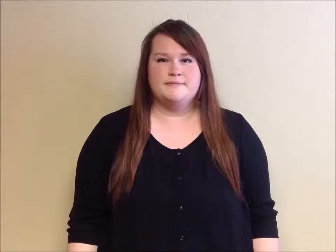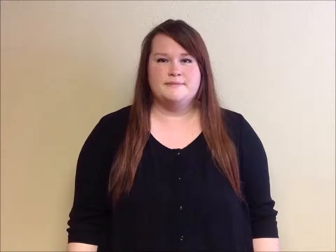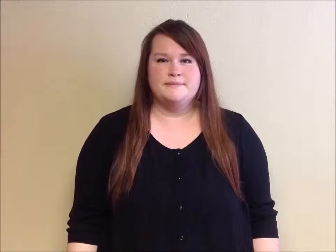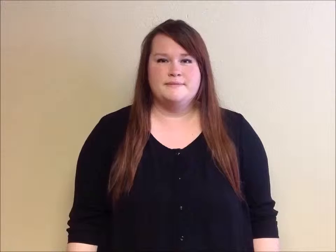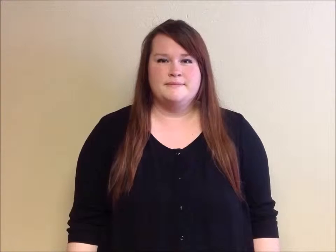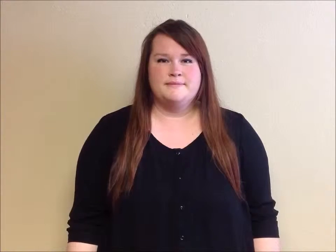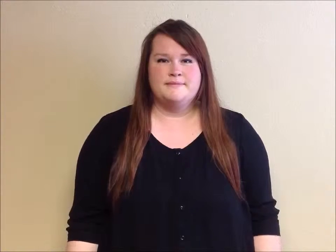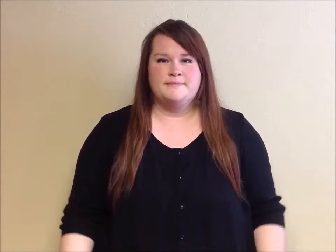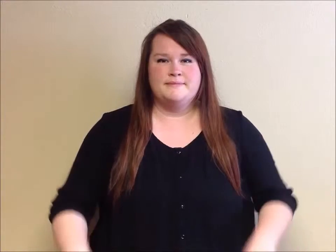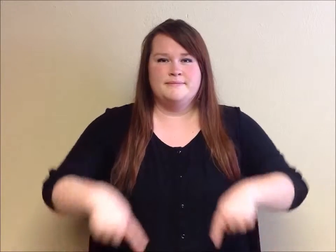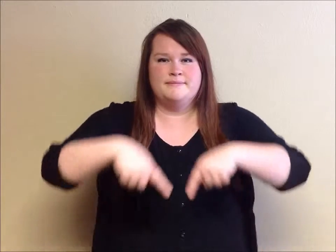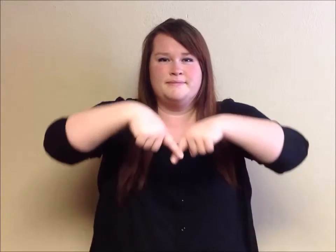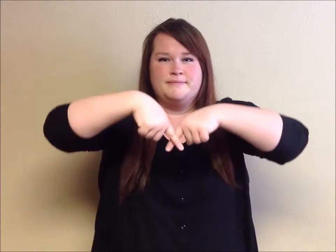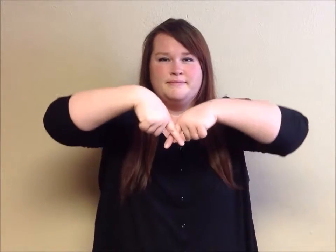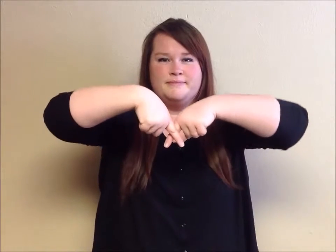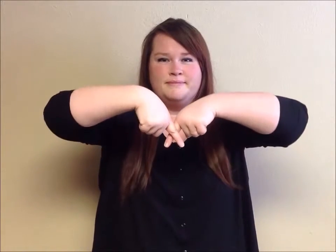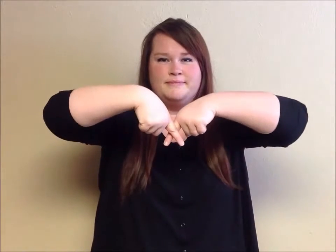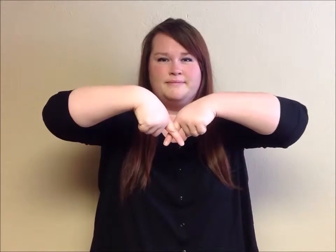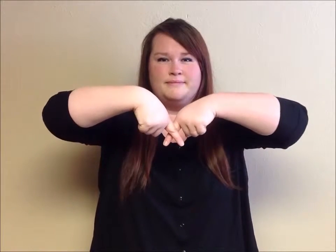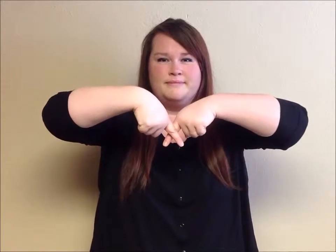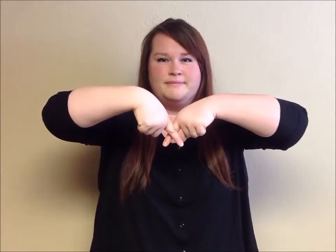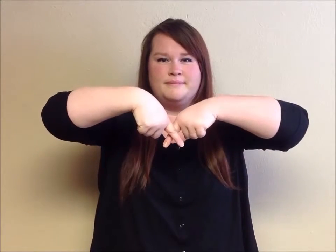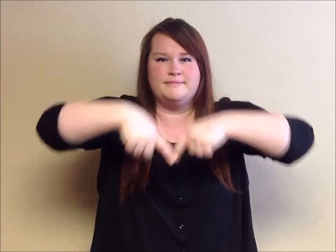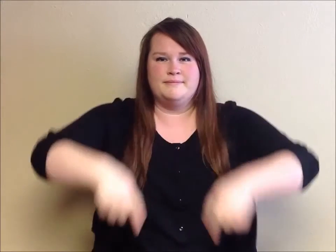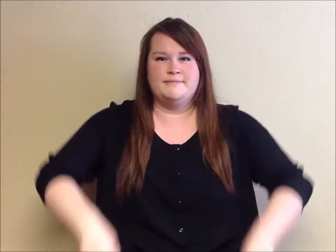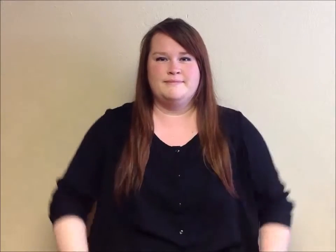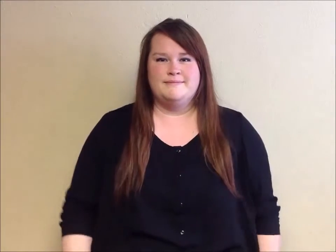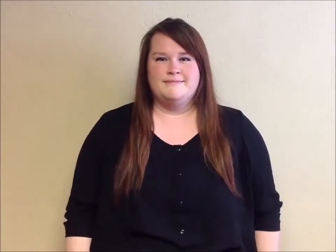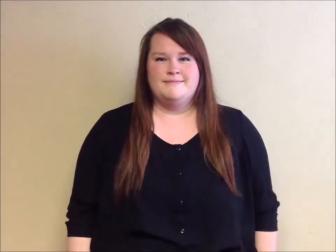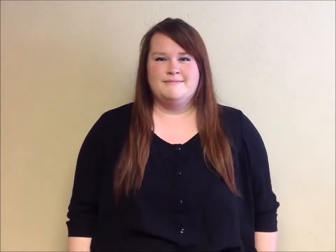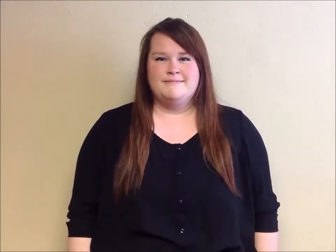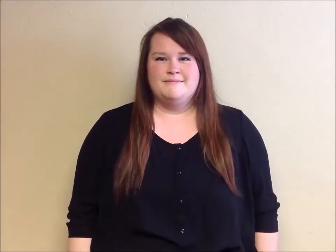Greece